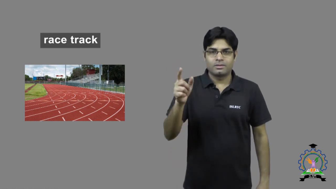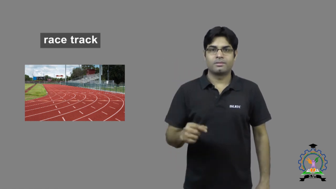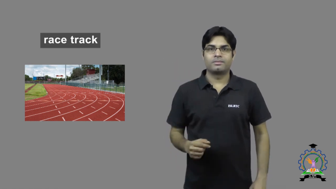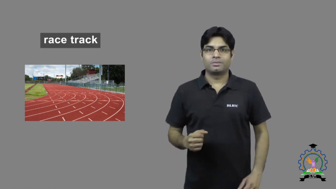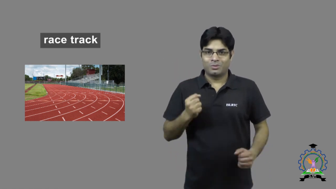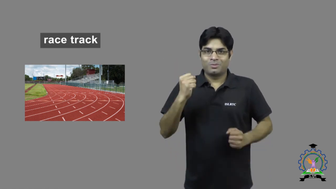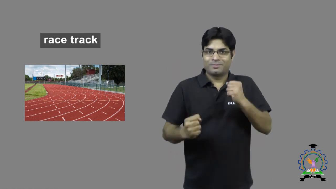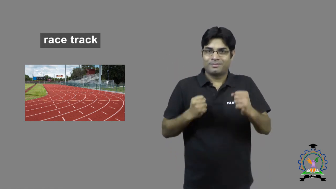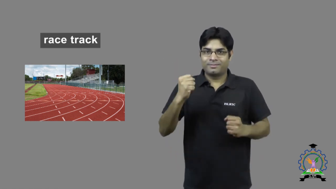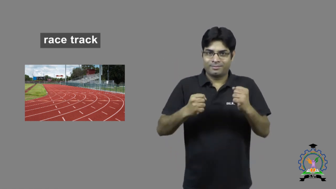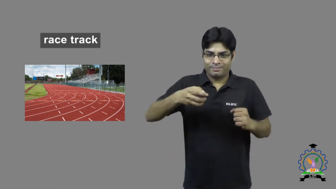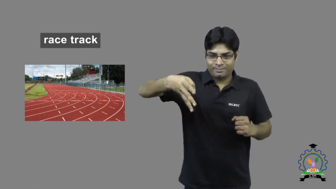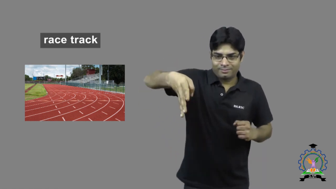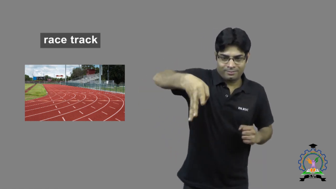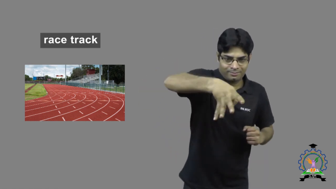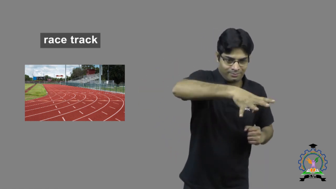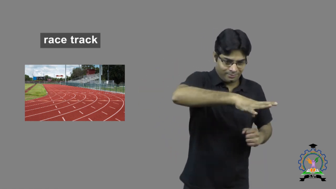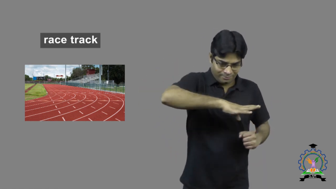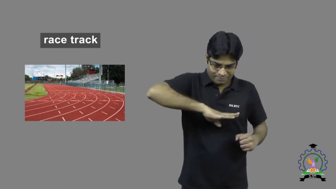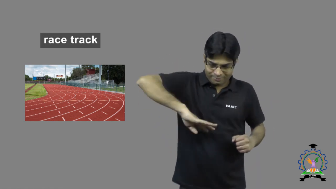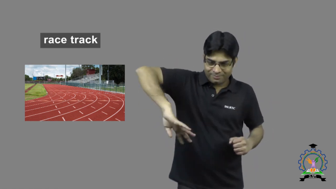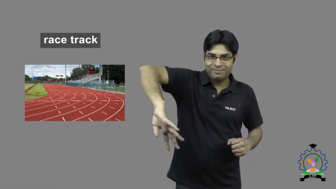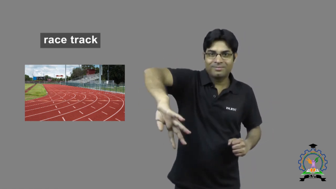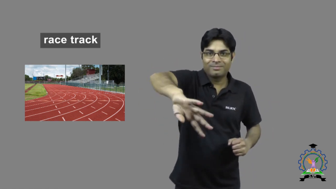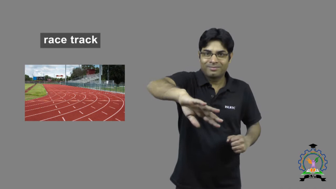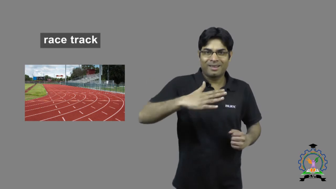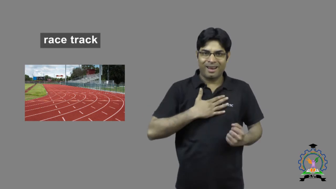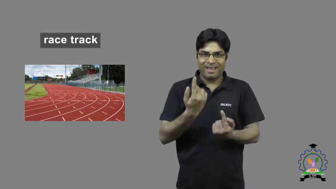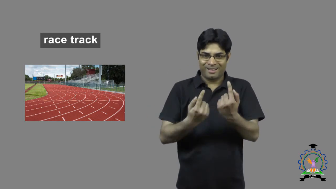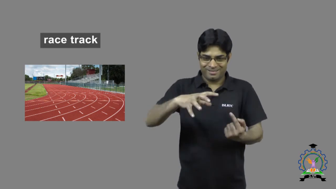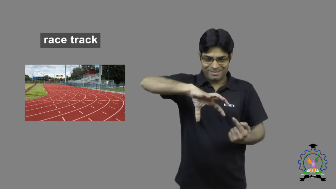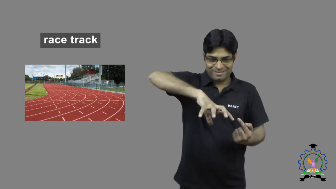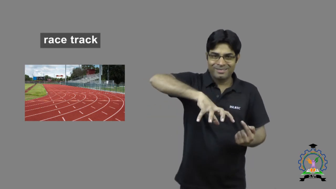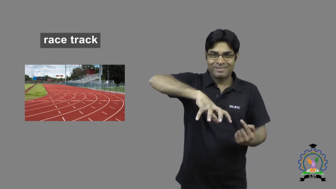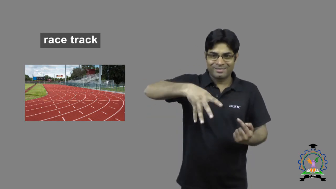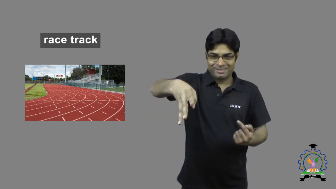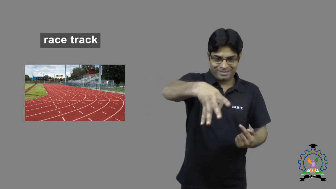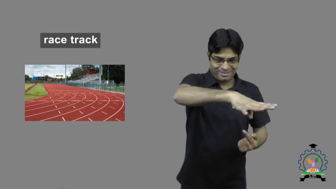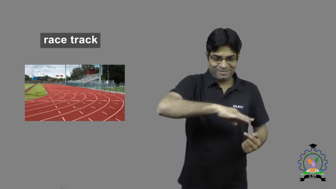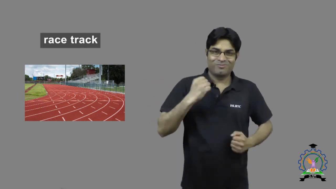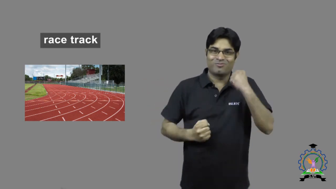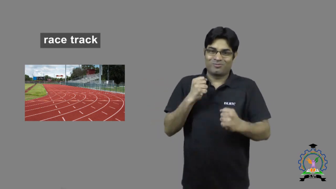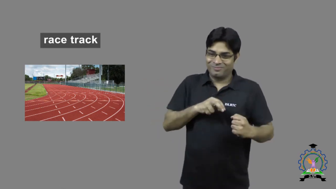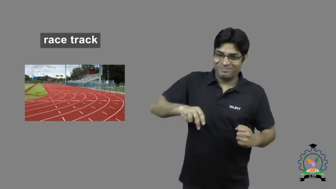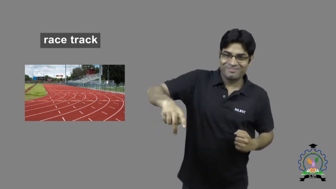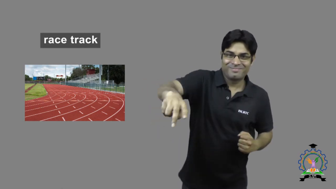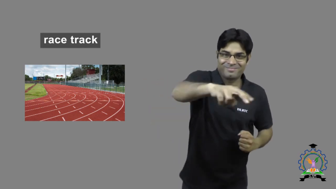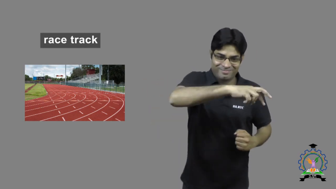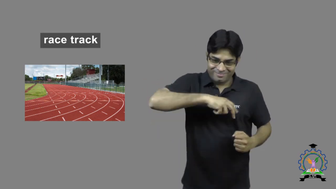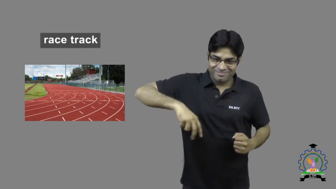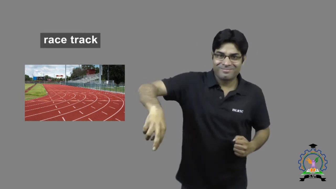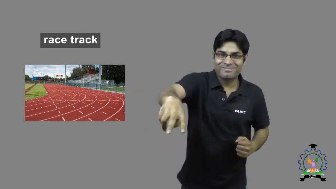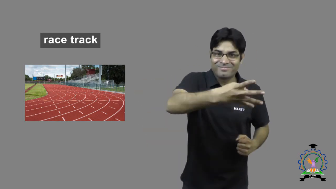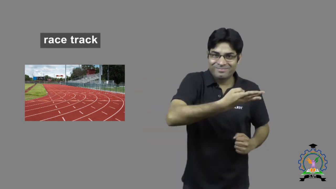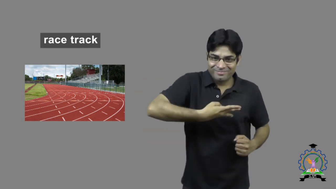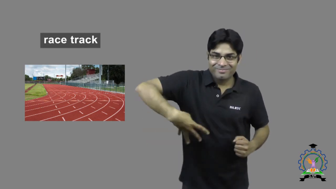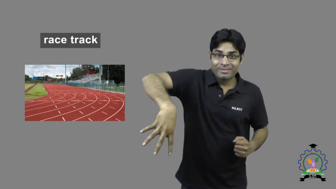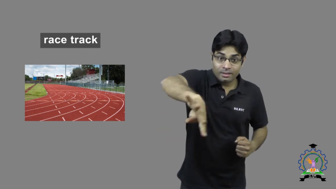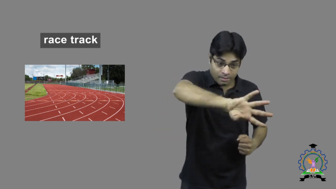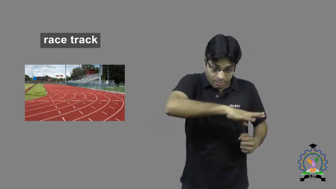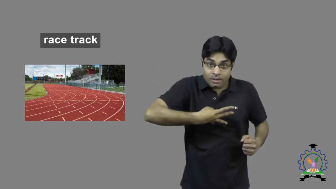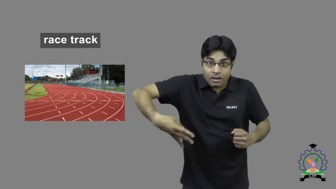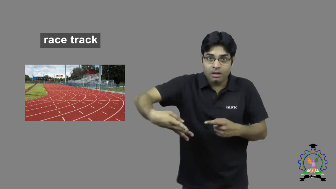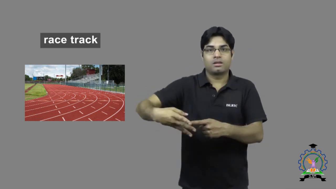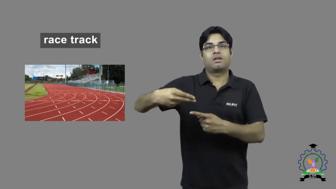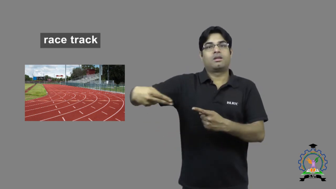race track